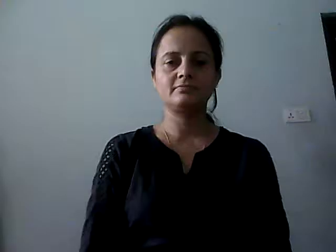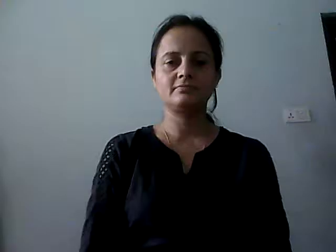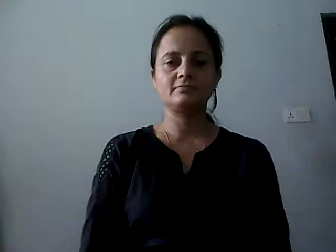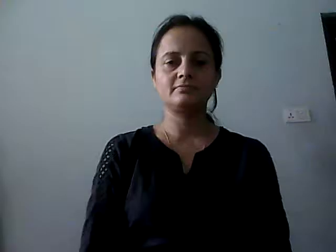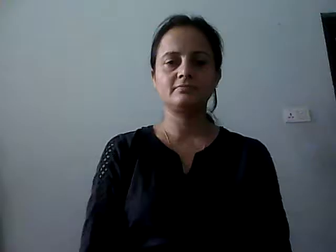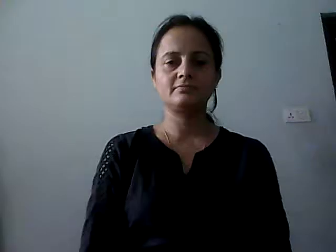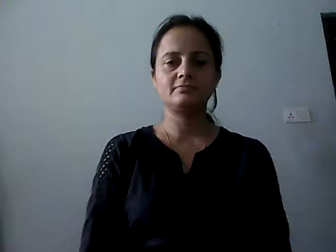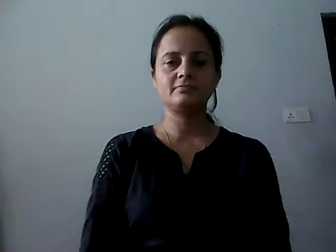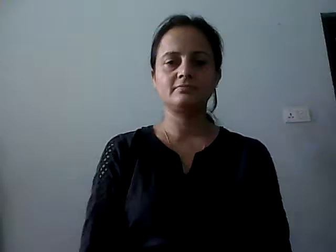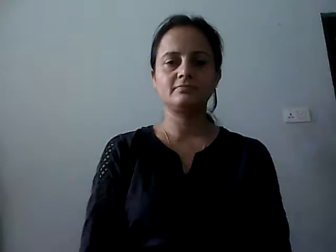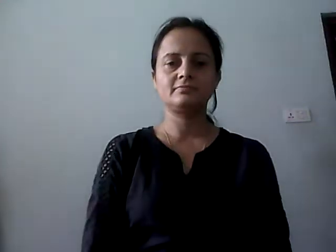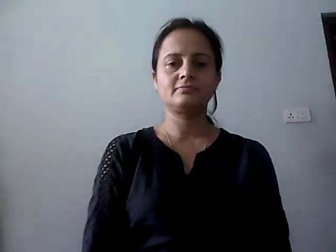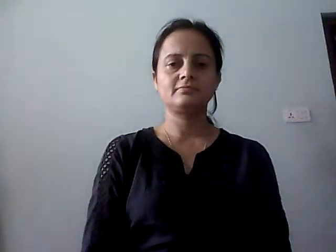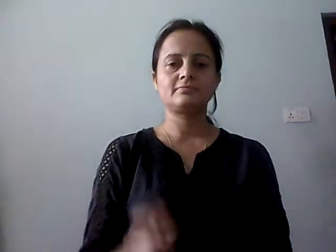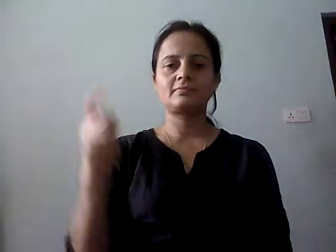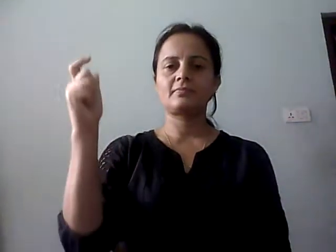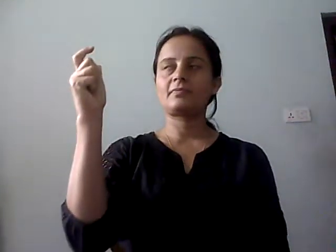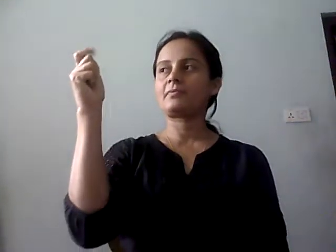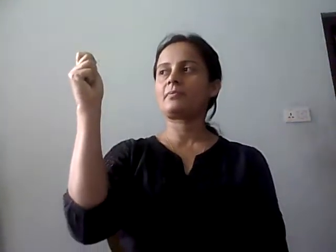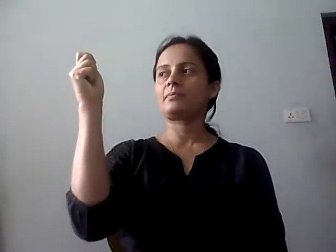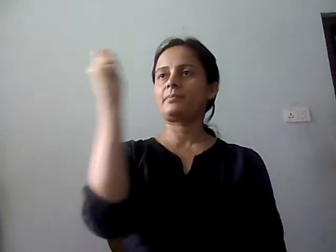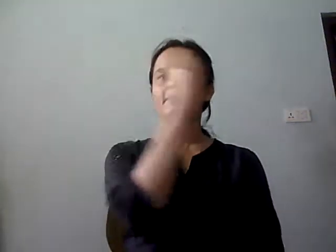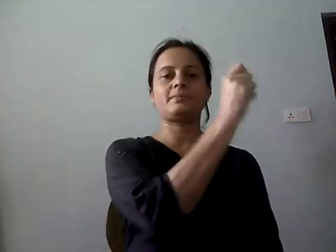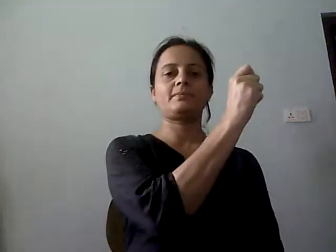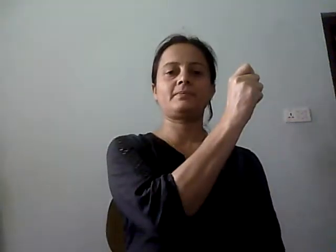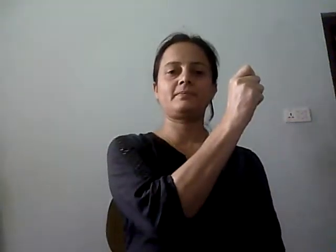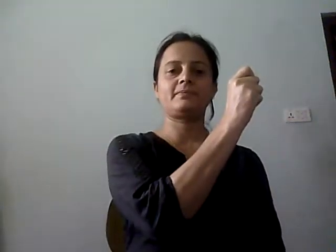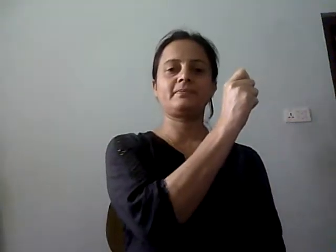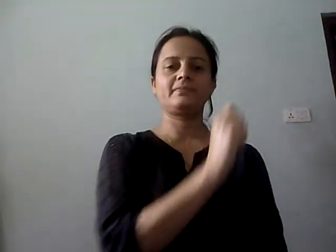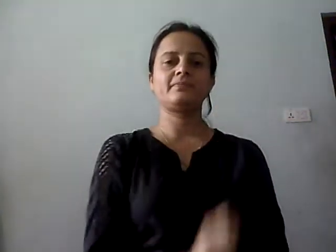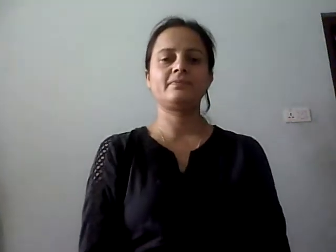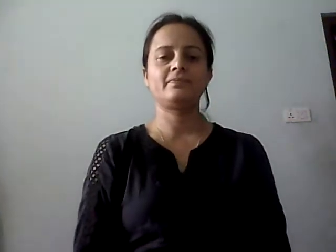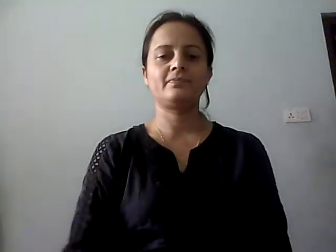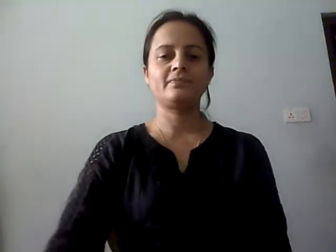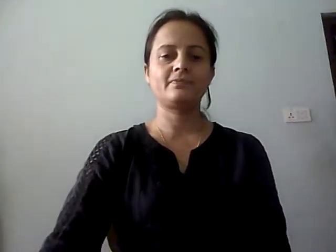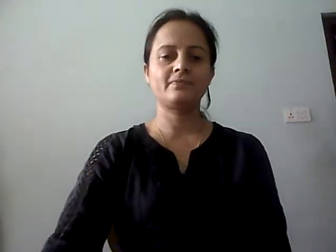curtain